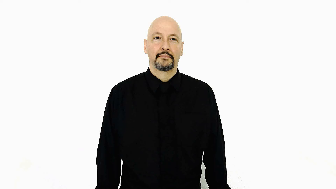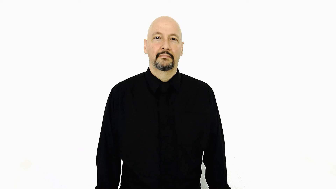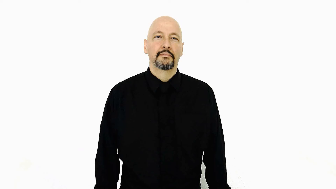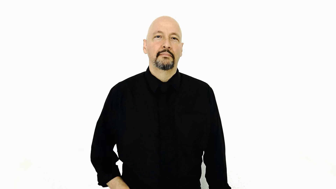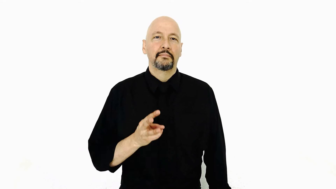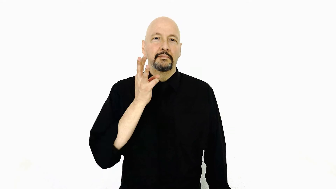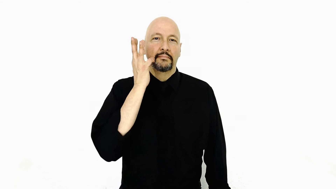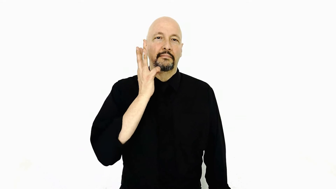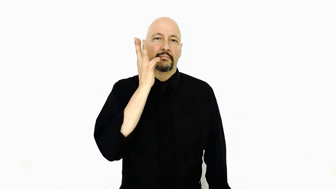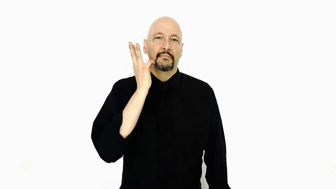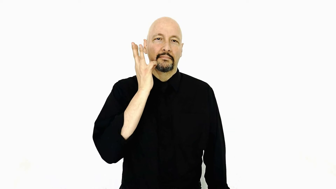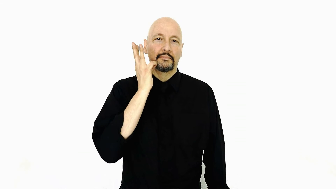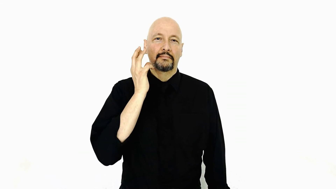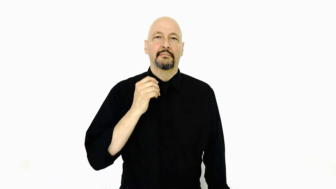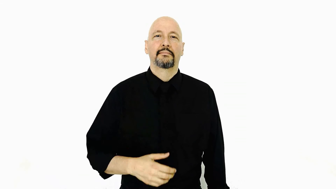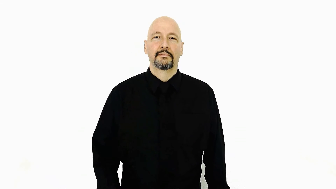wine